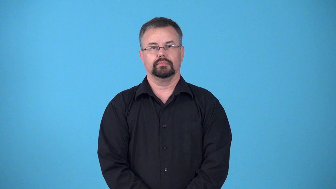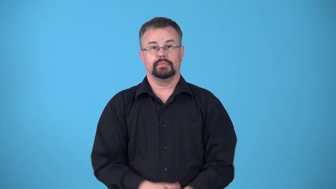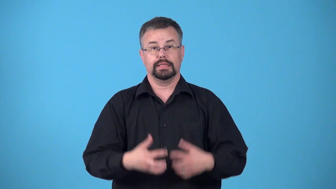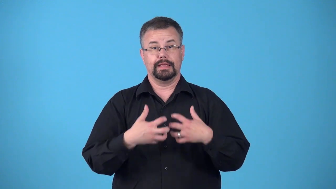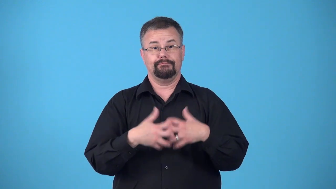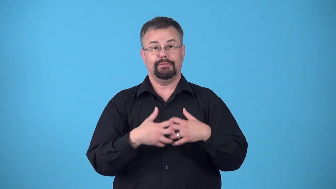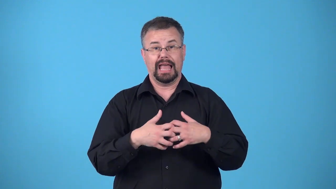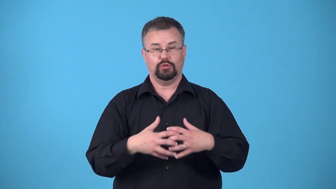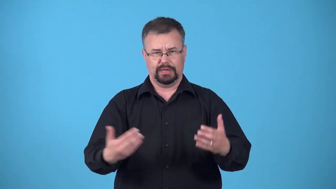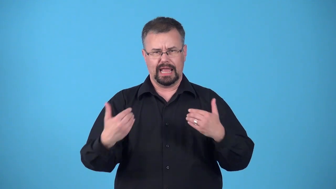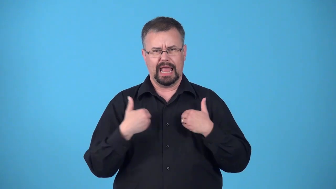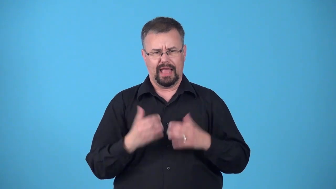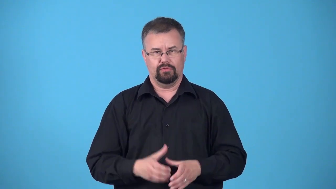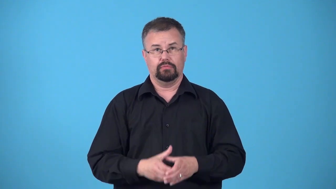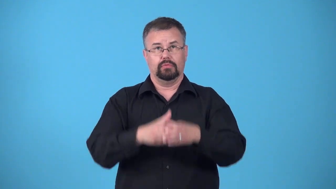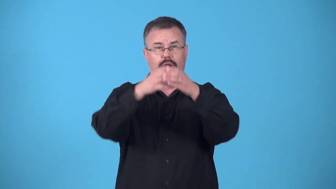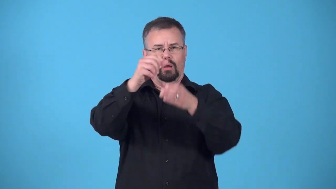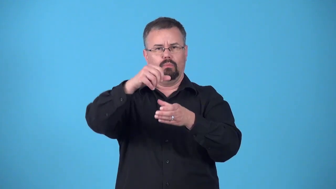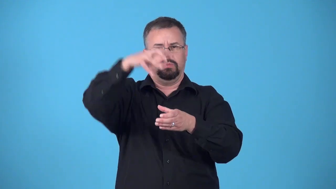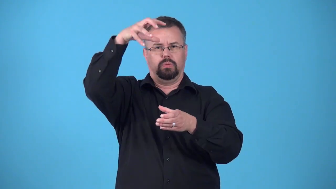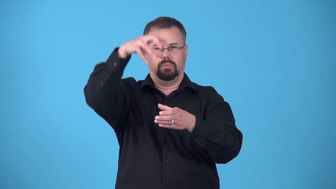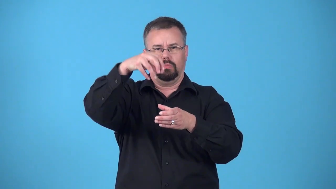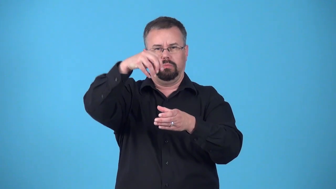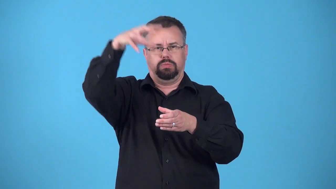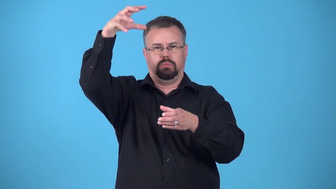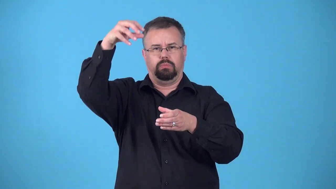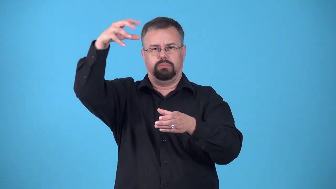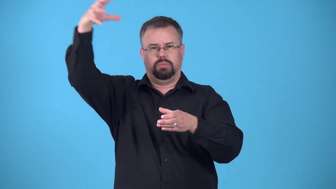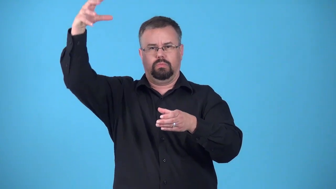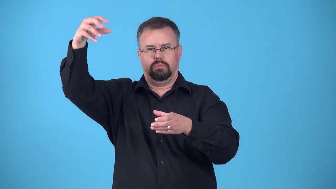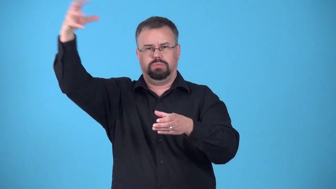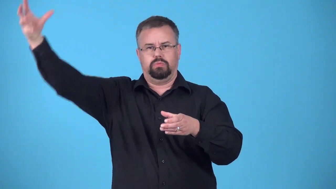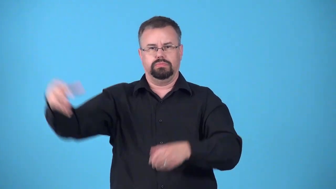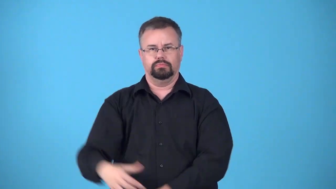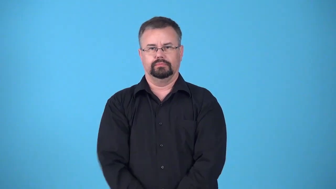smokestack